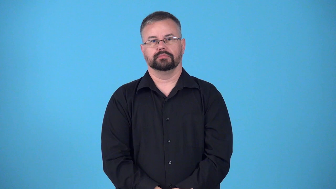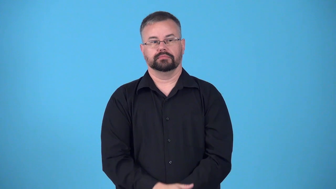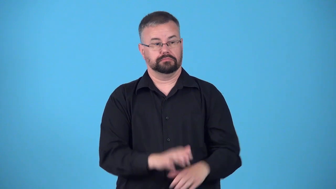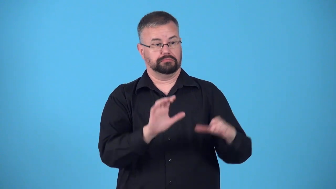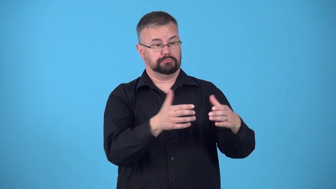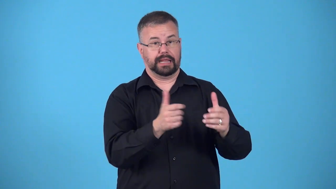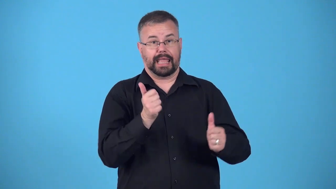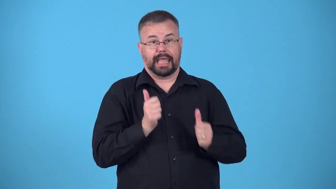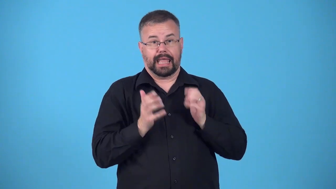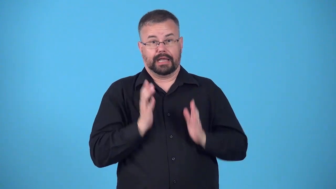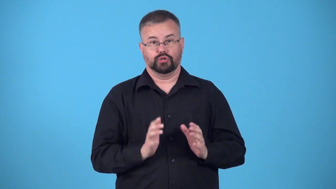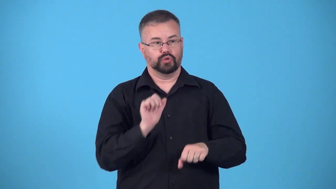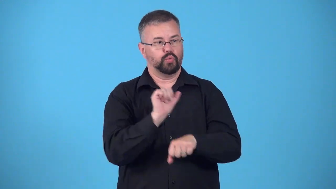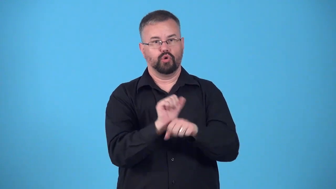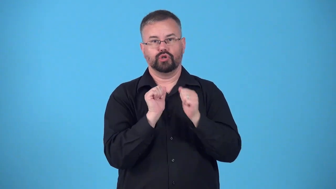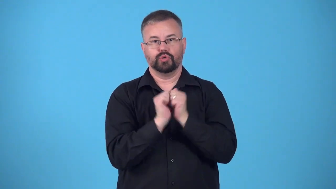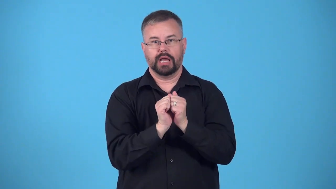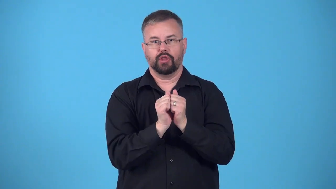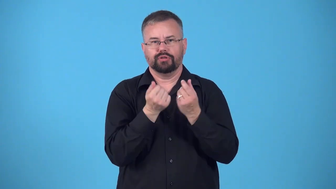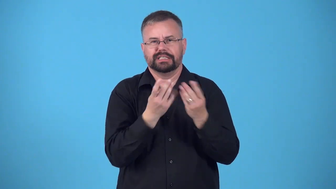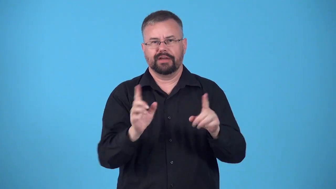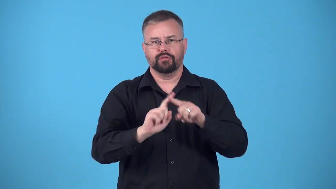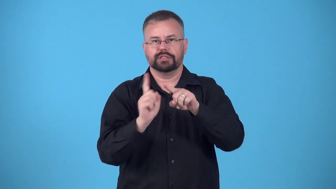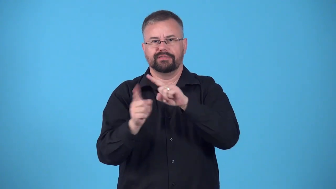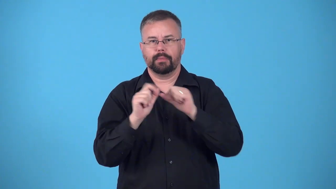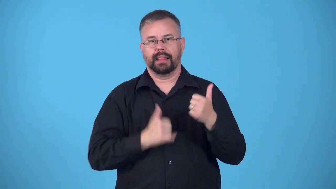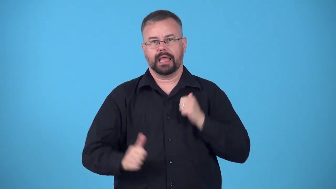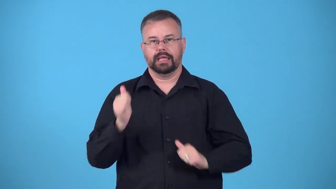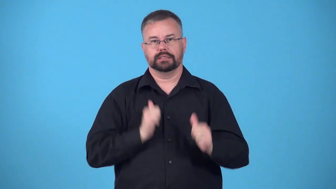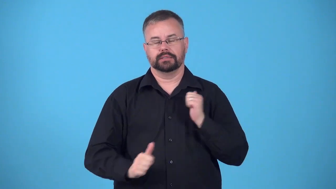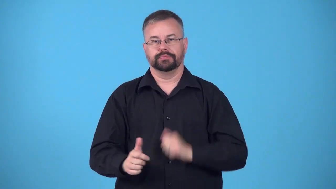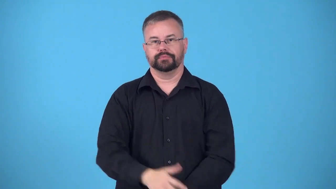stock